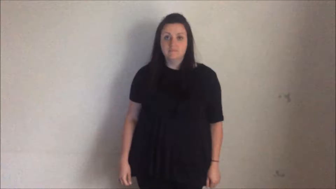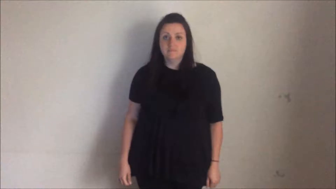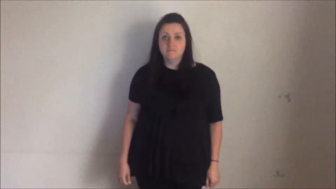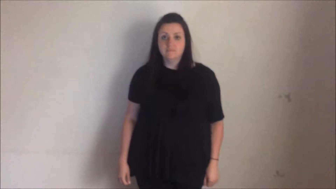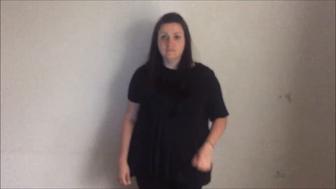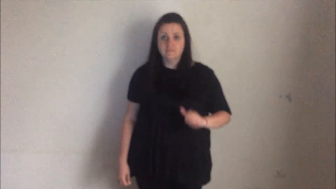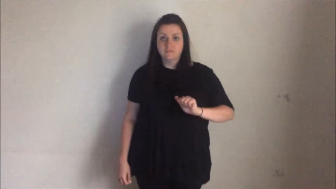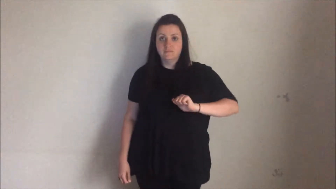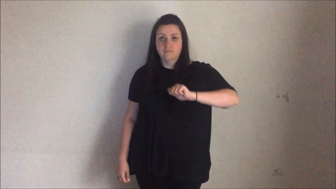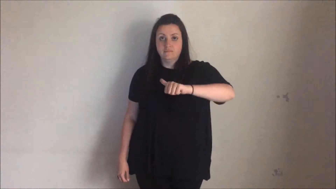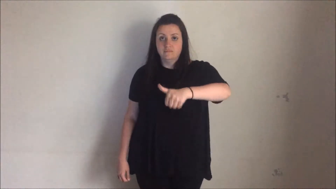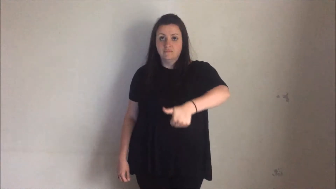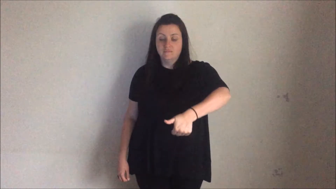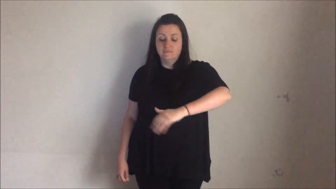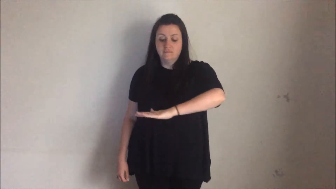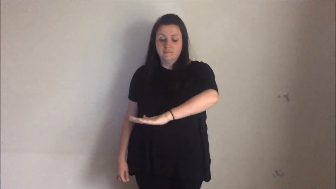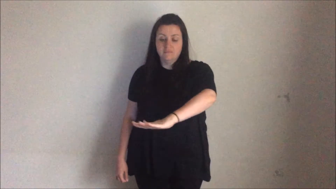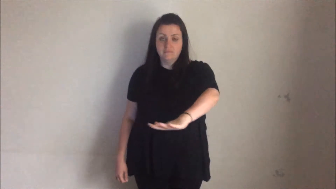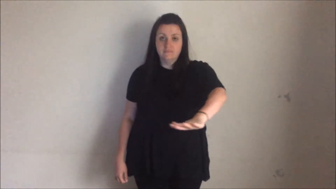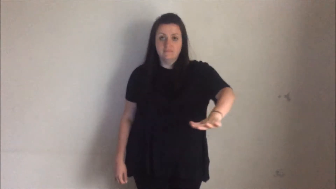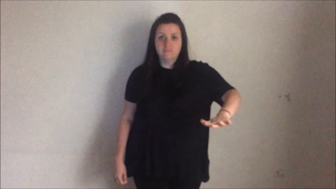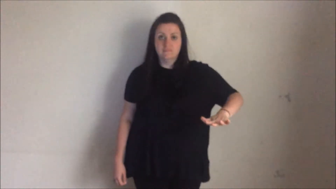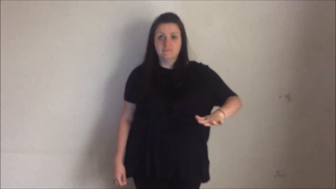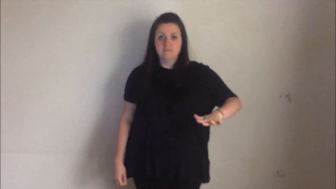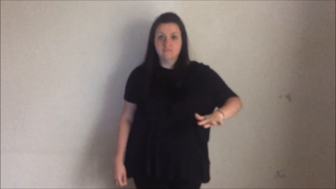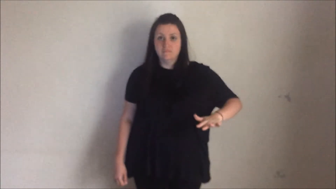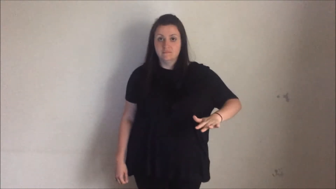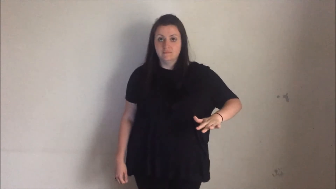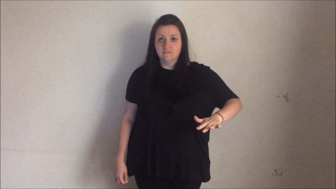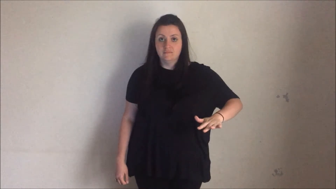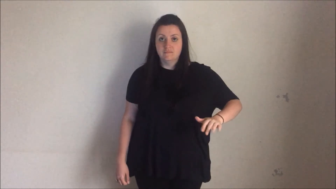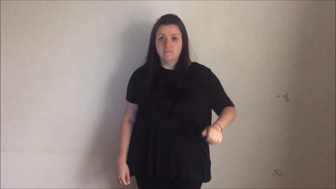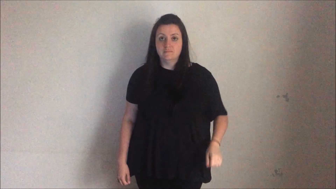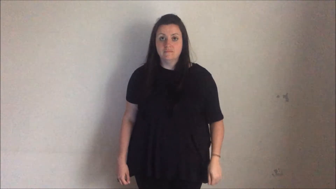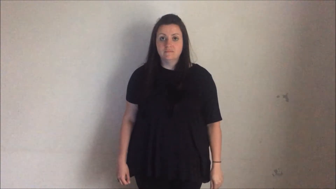farm